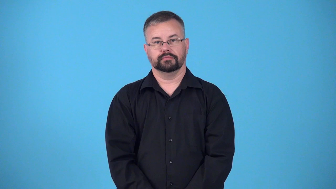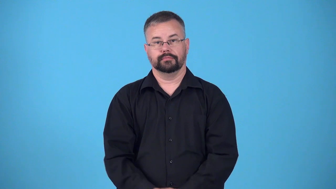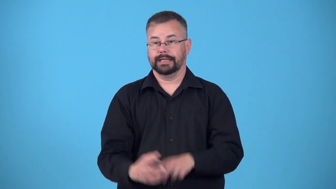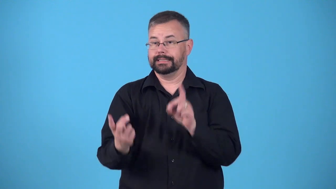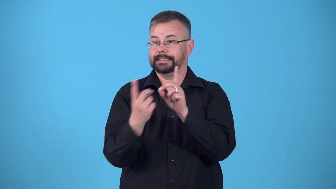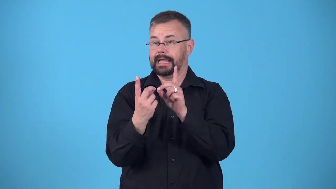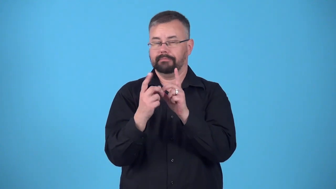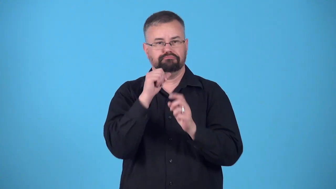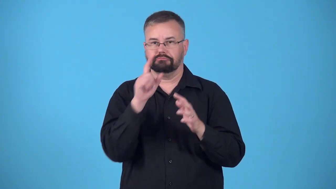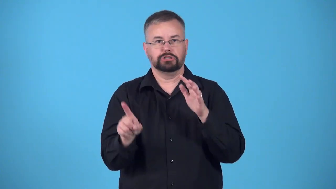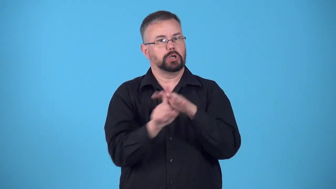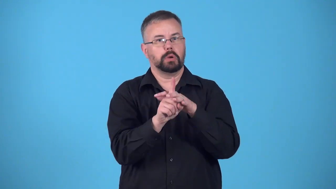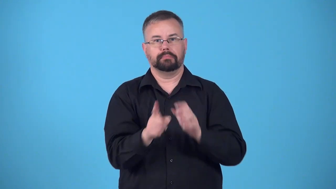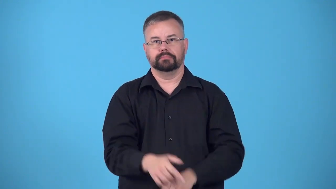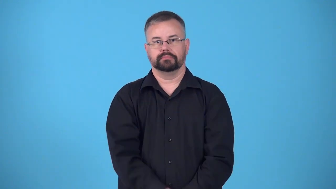stood up